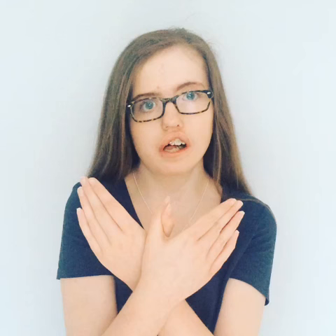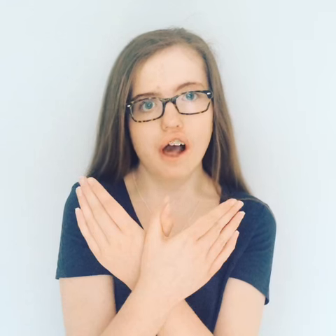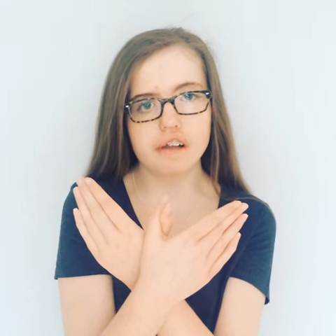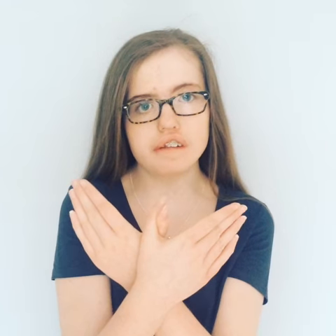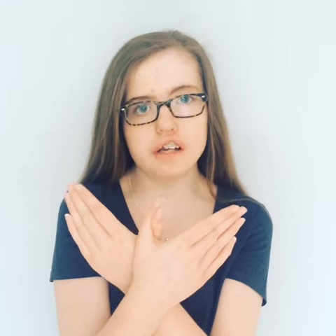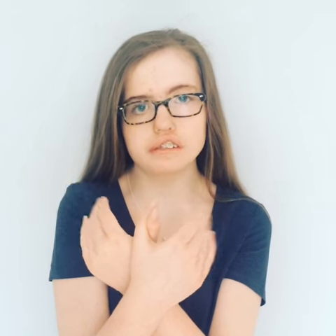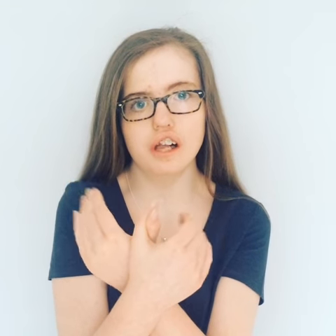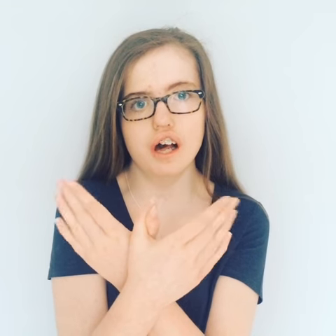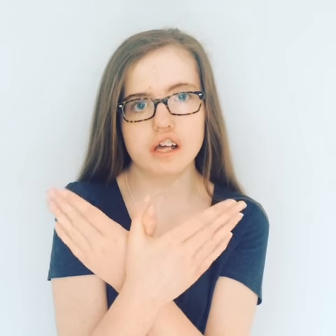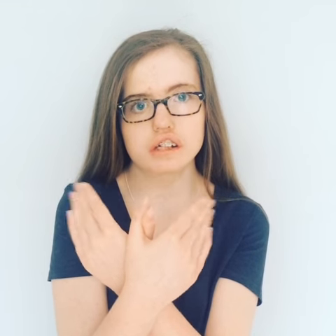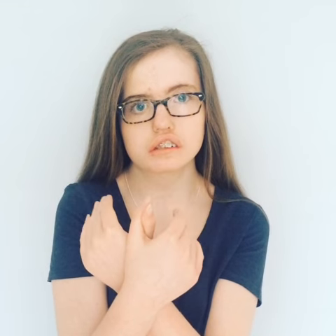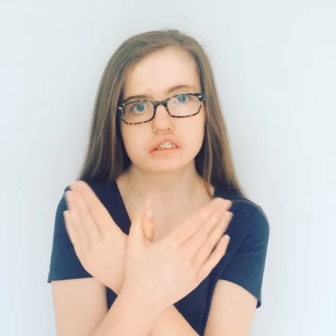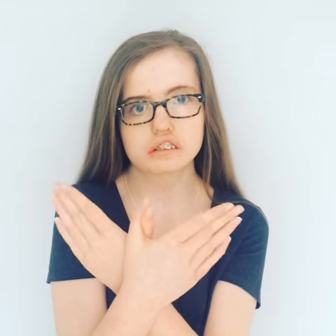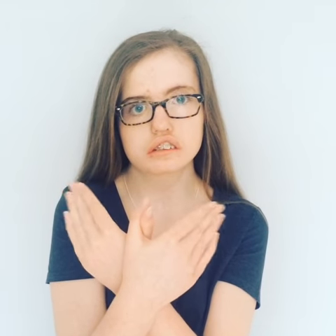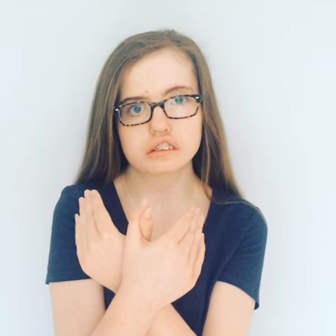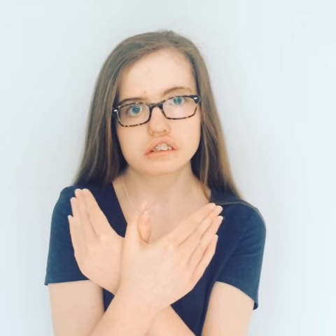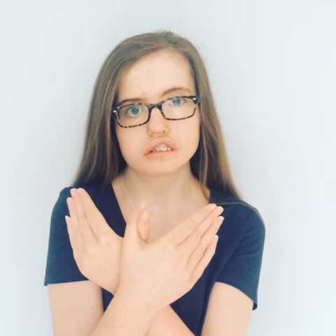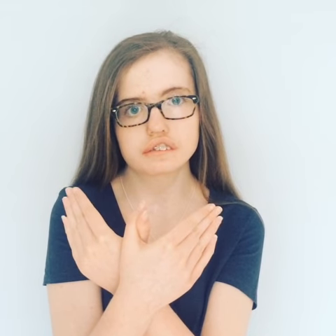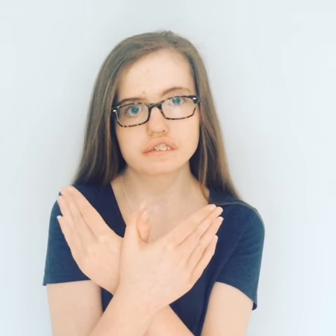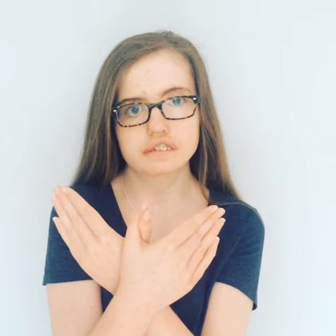BUTTERFLY